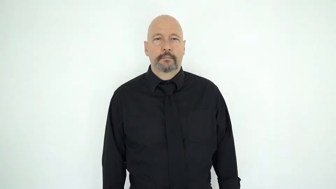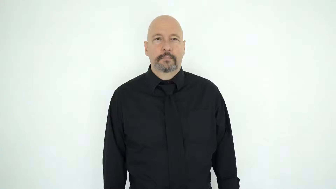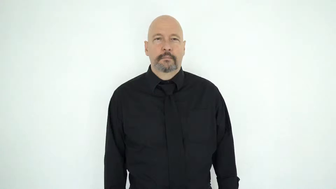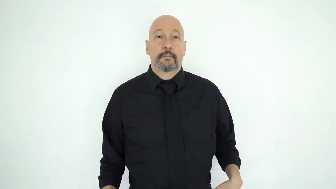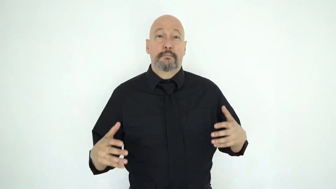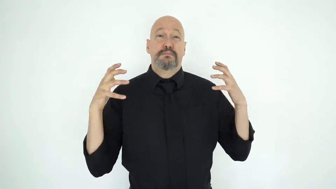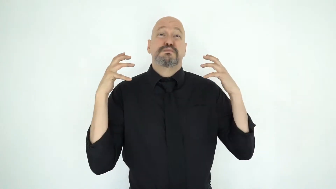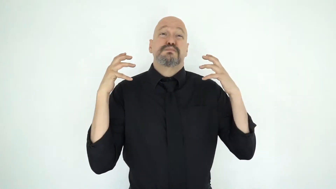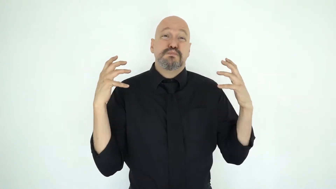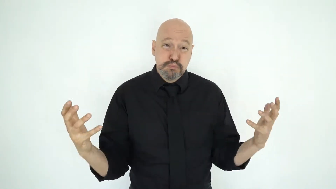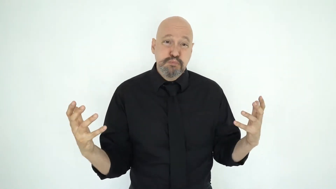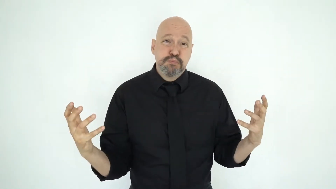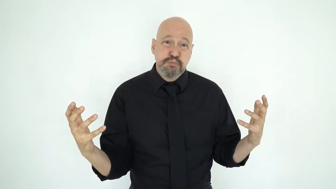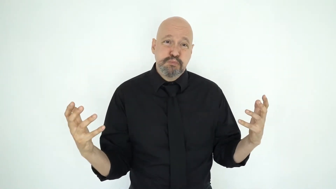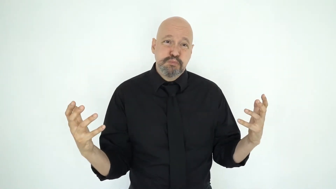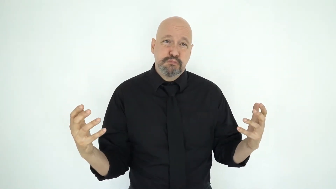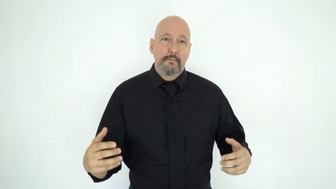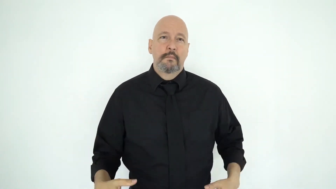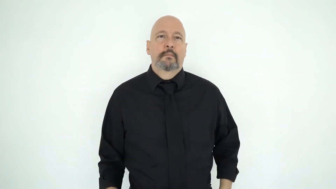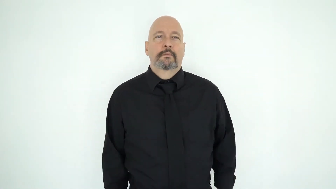OBESE-[very-FAT]